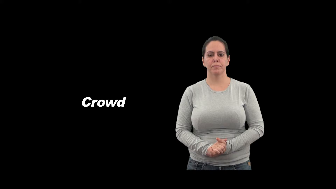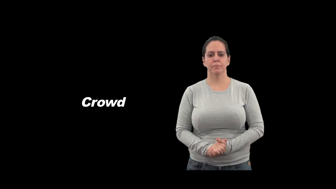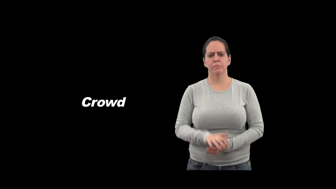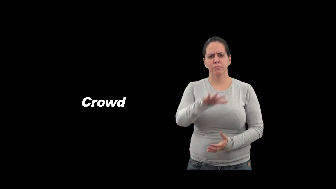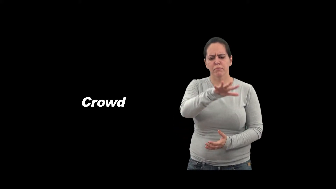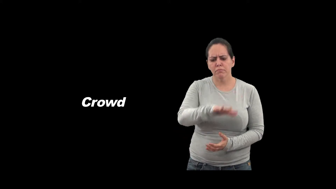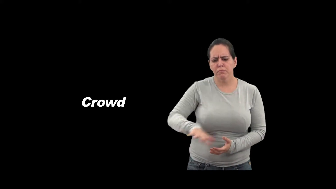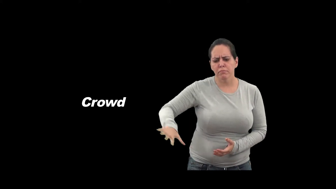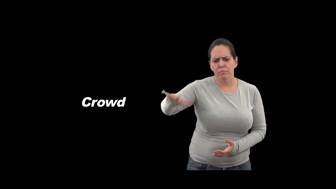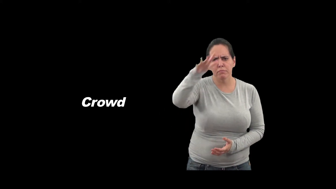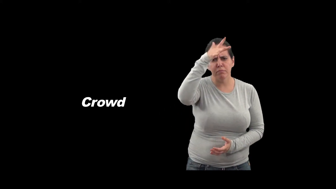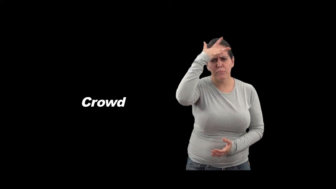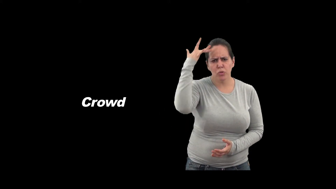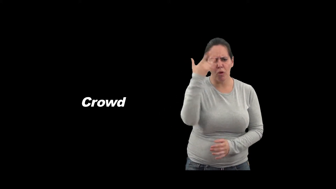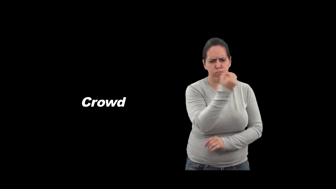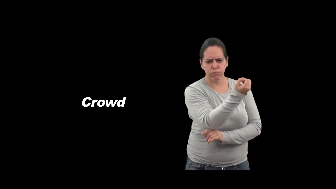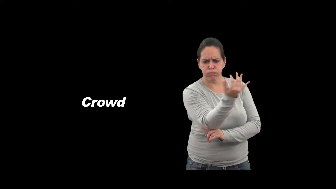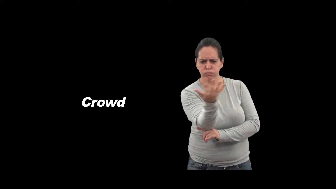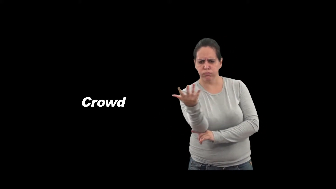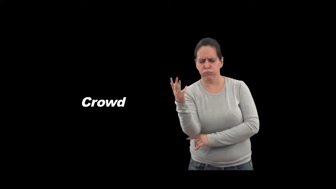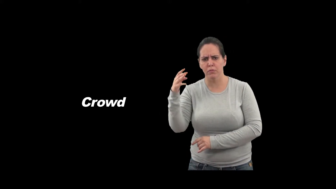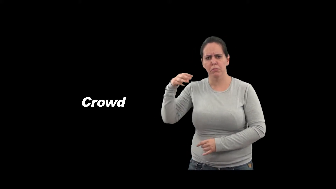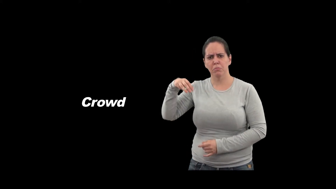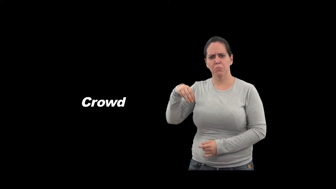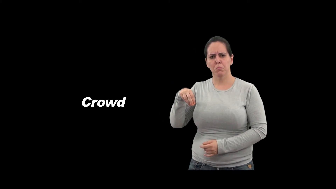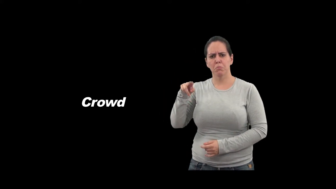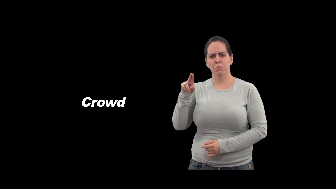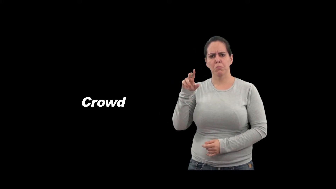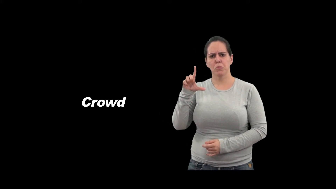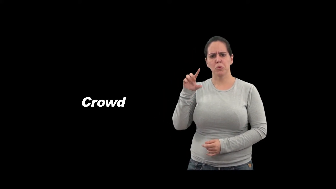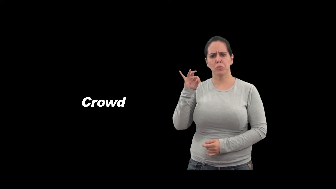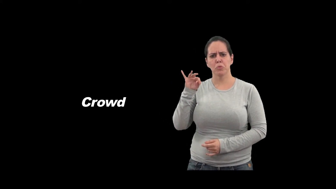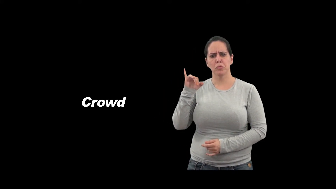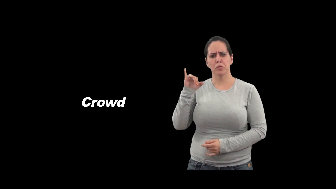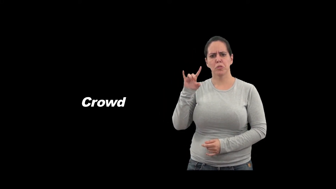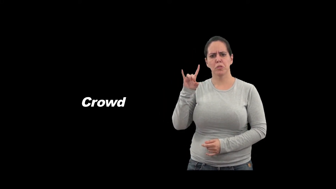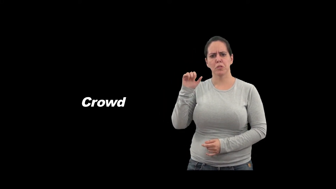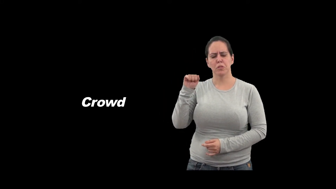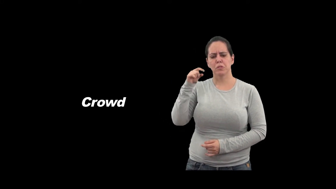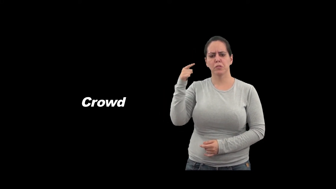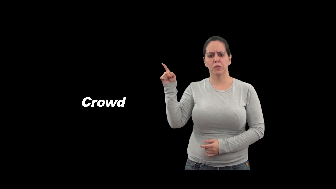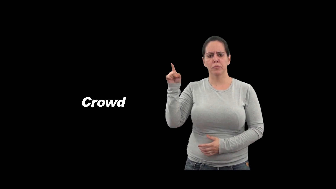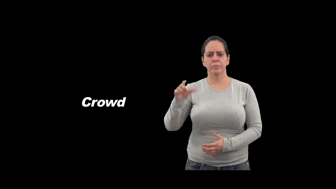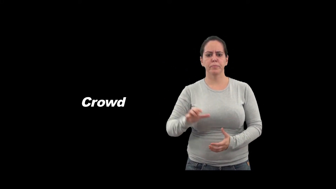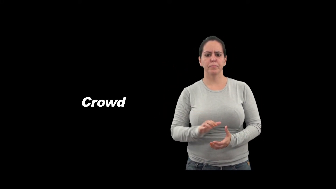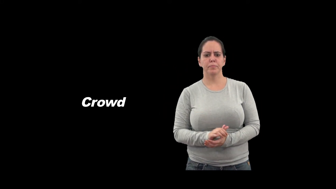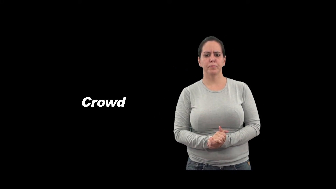Crowd